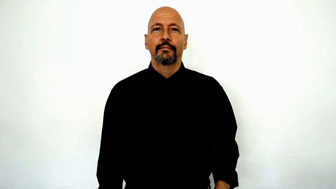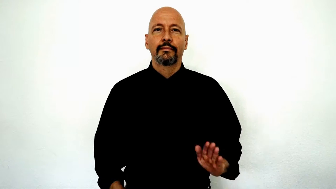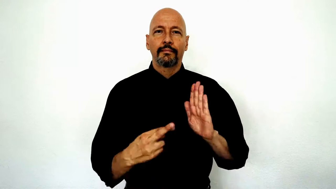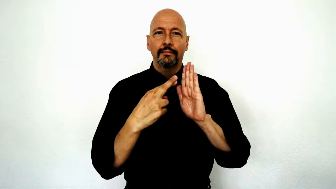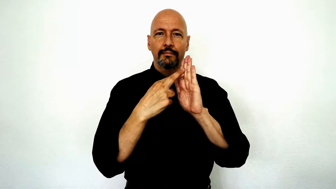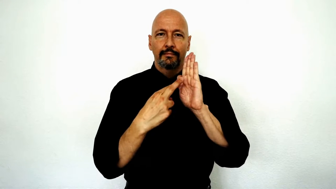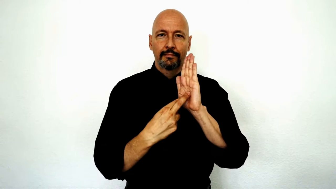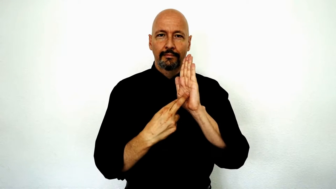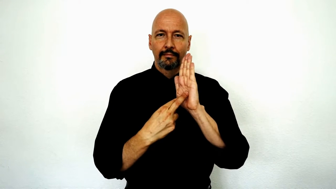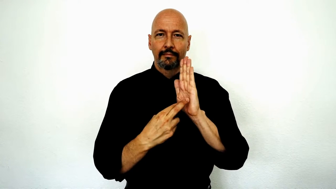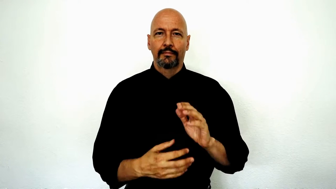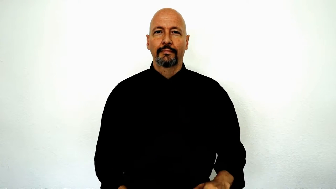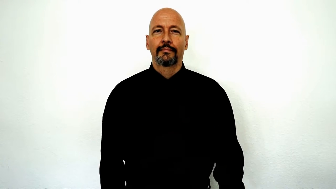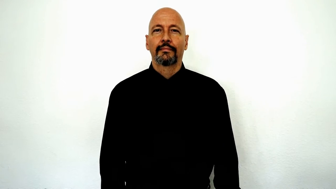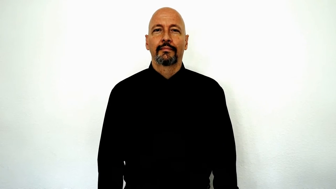regulation, rule